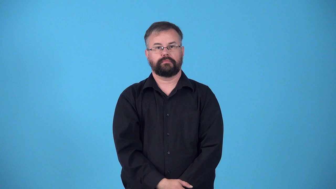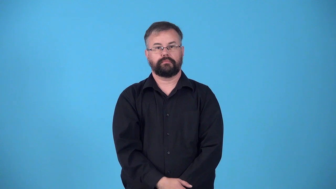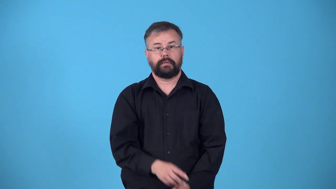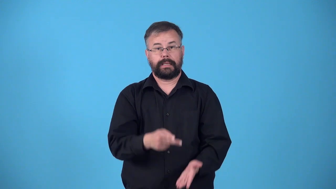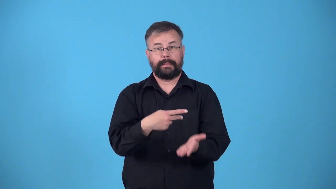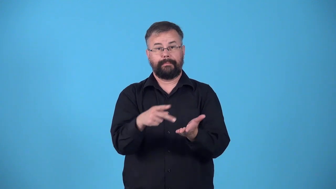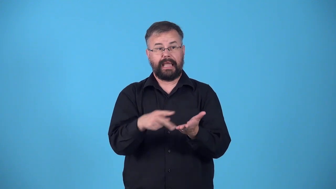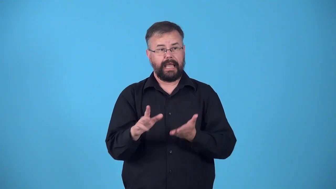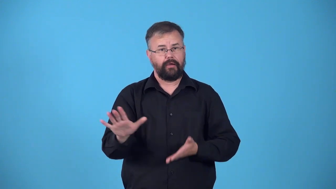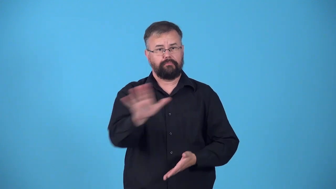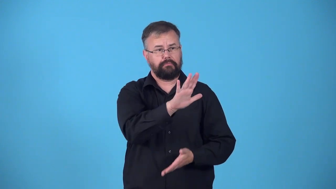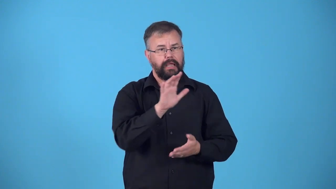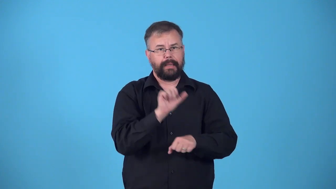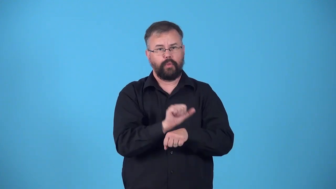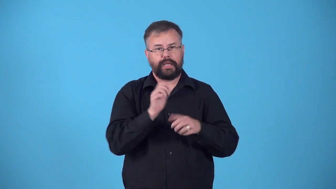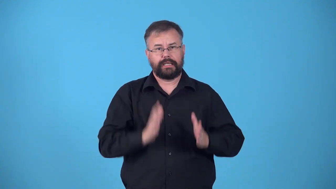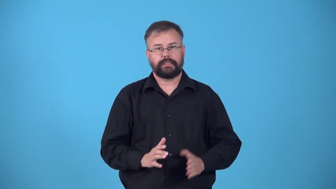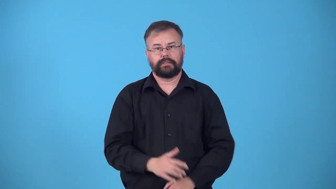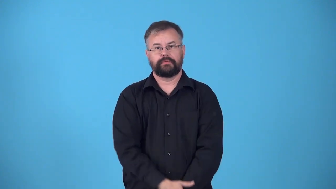payroll